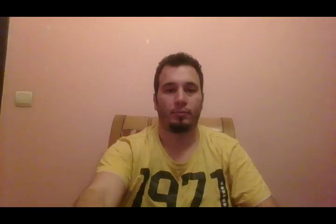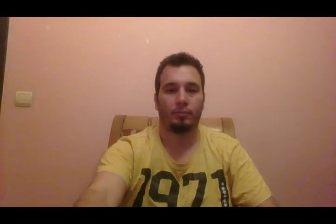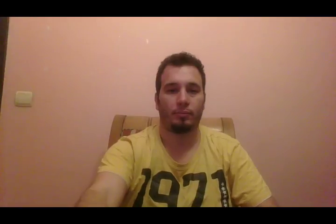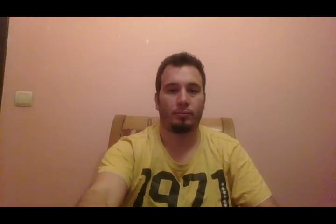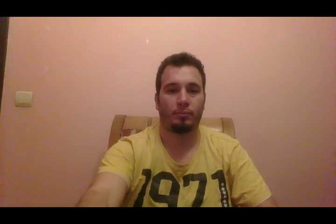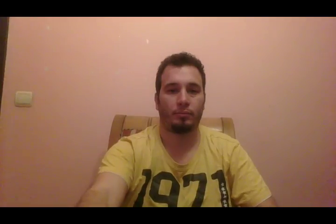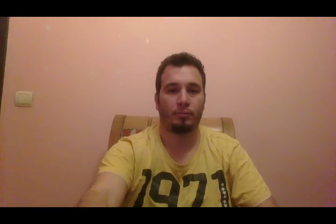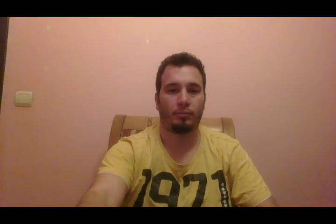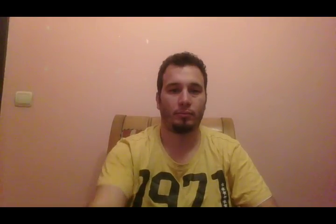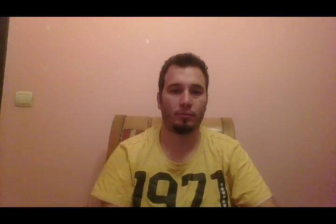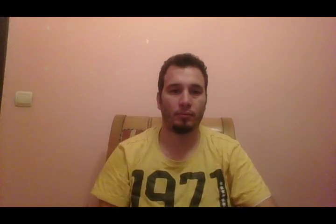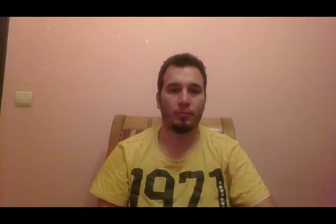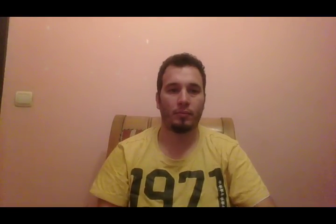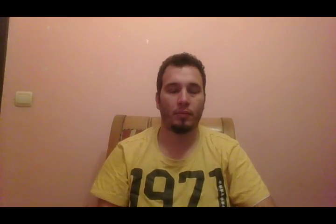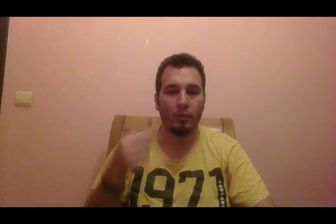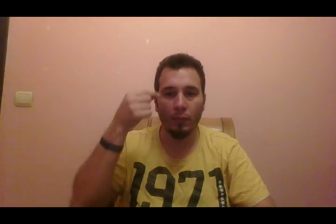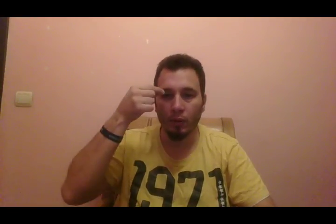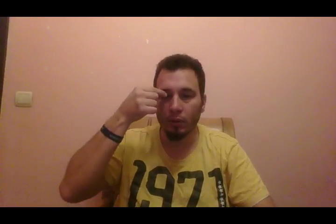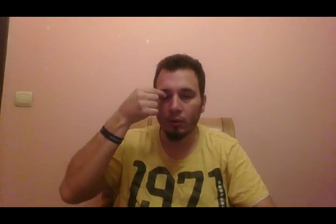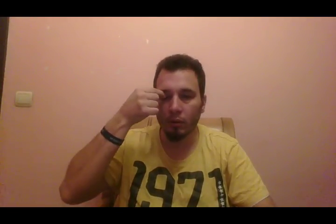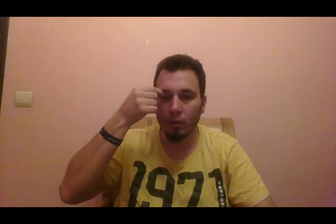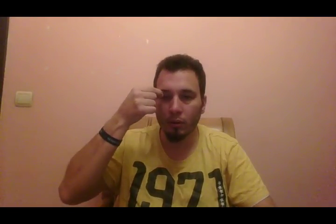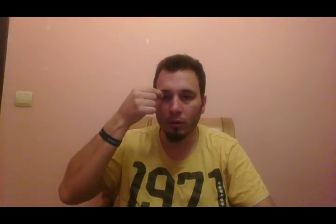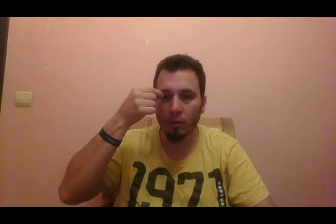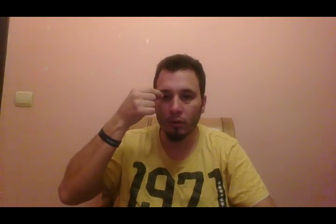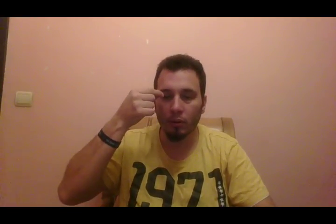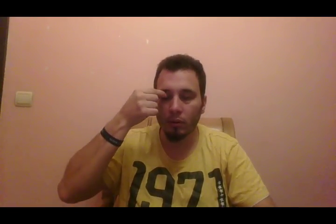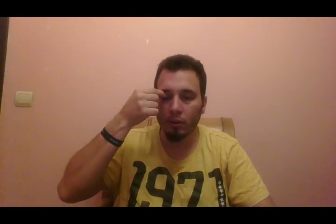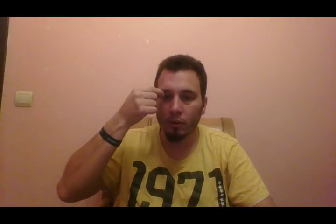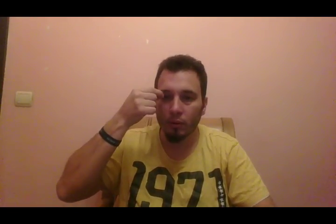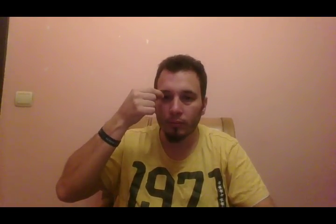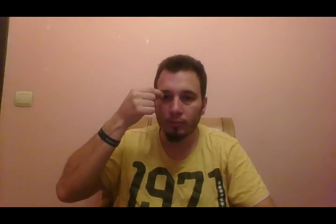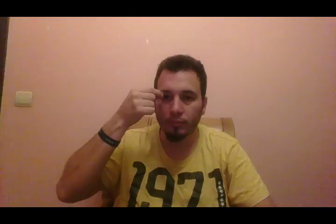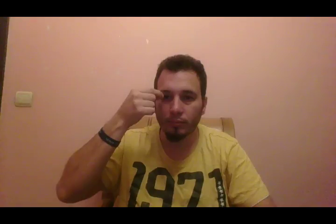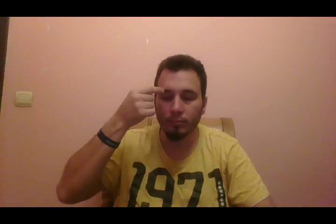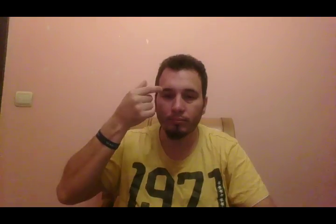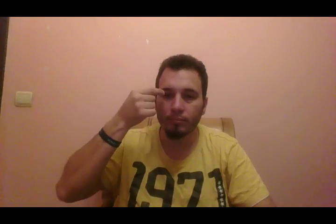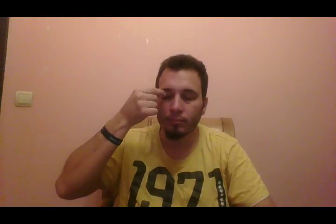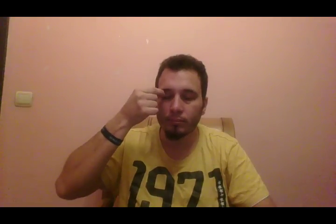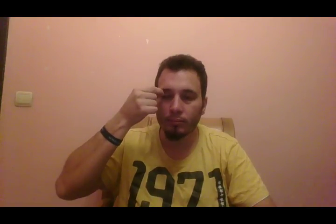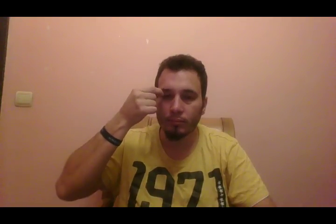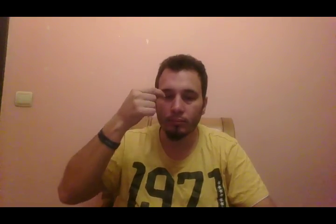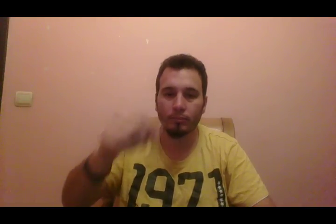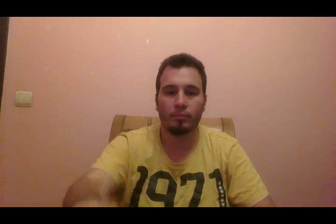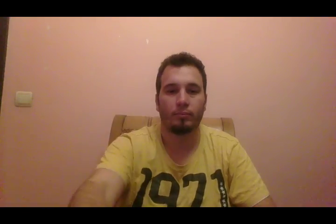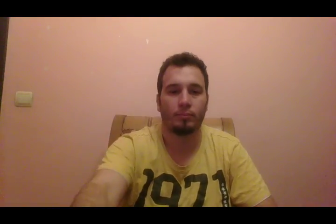eyelid